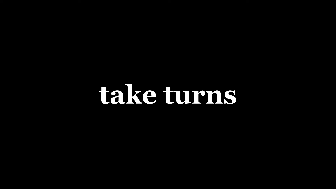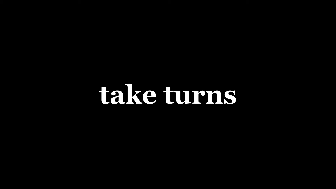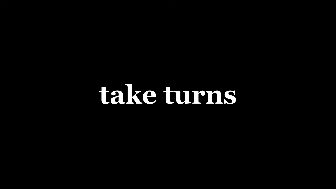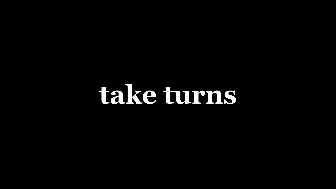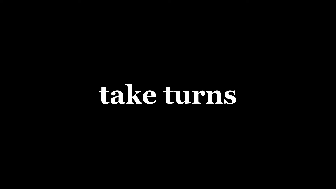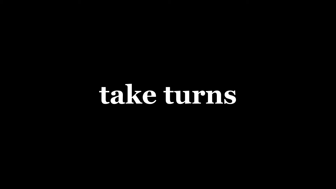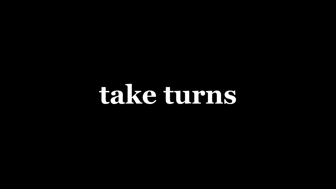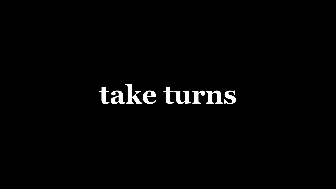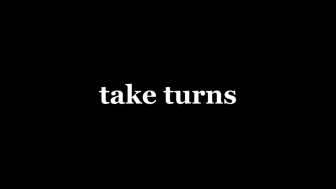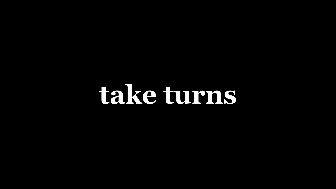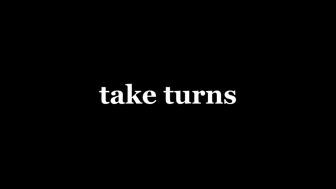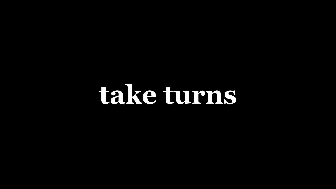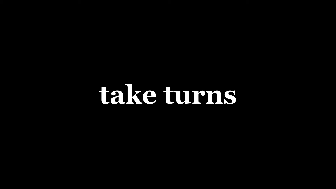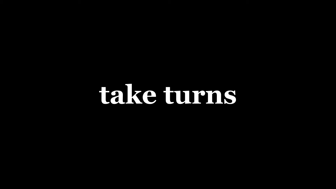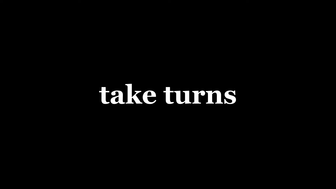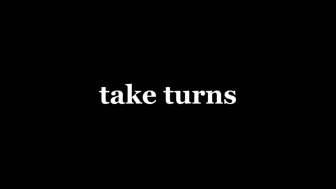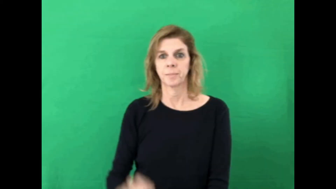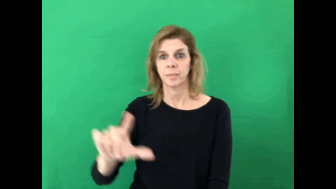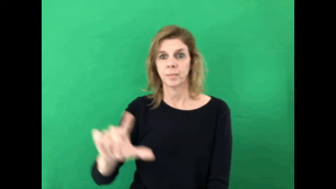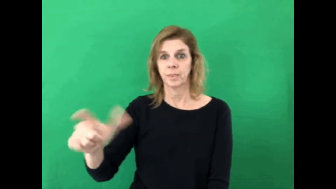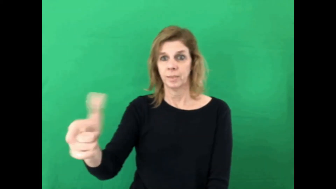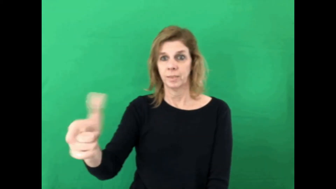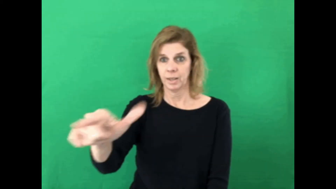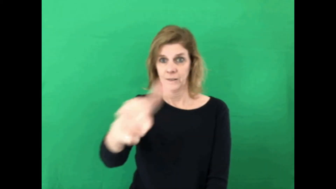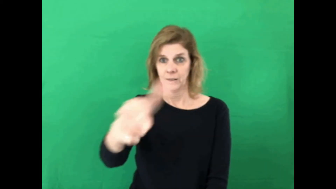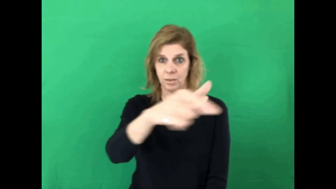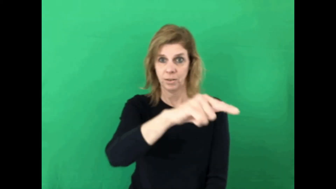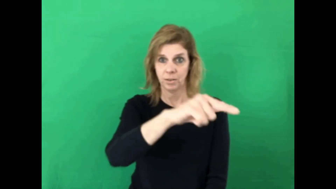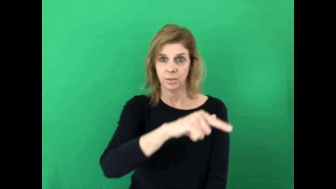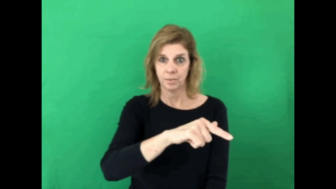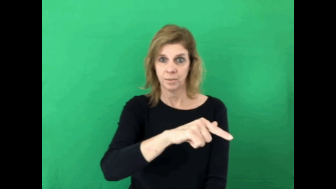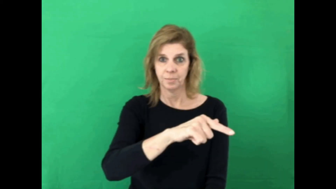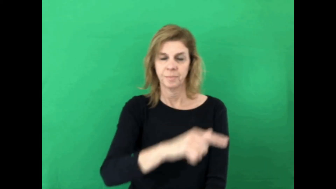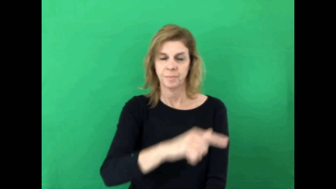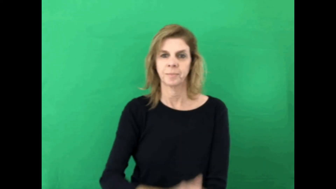Take Turns